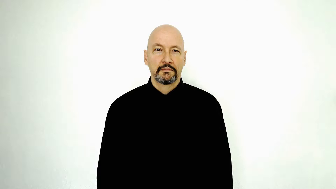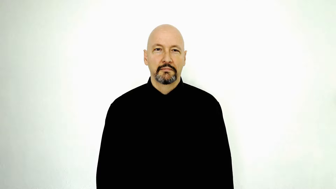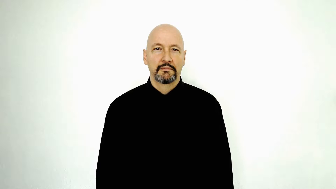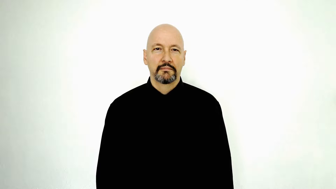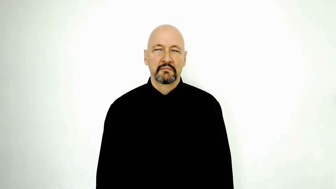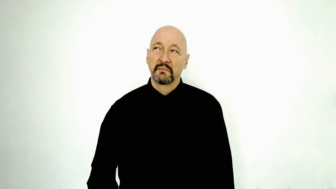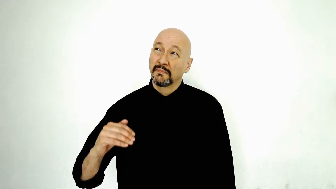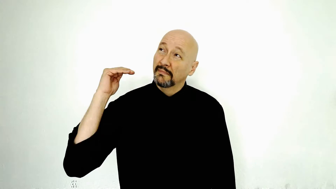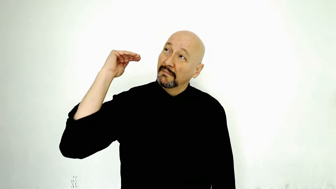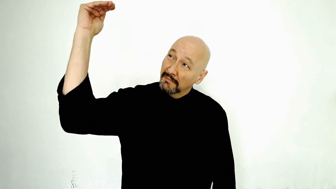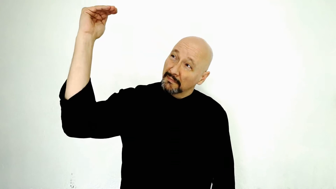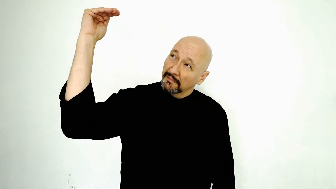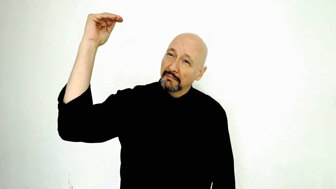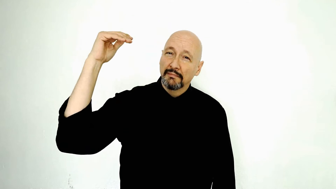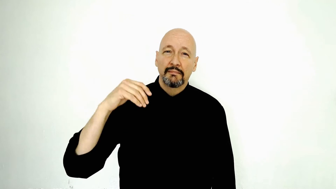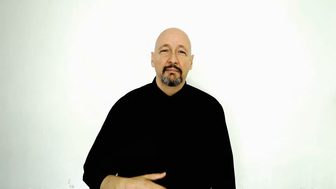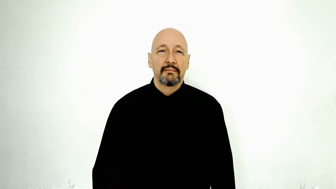tall (bent hand)